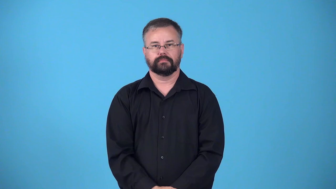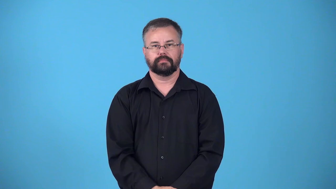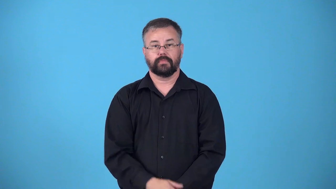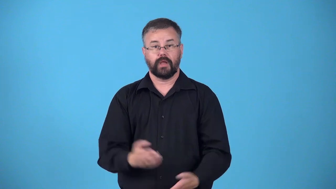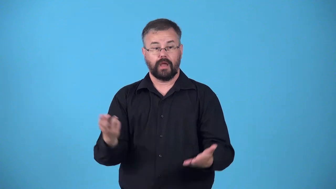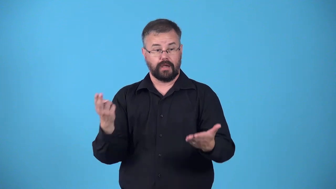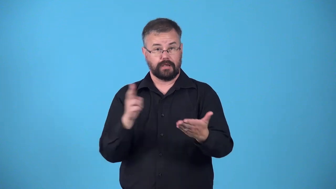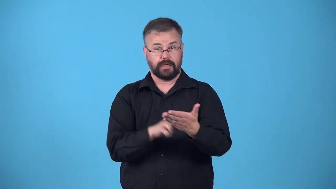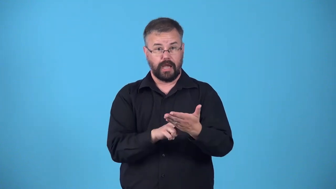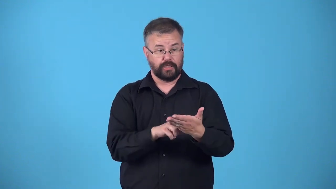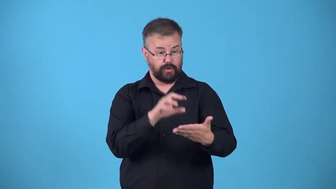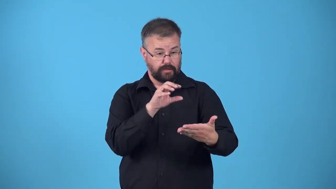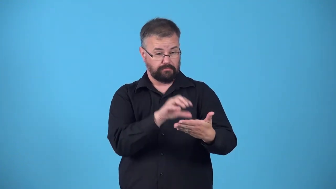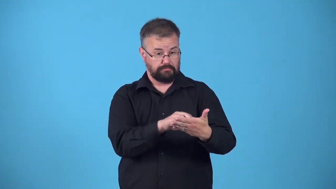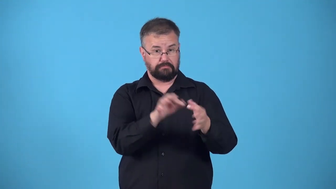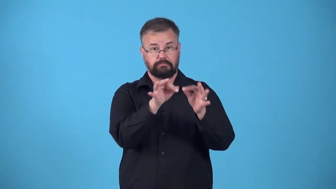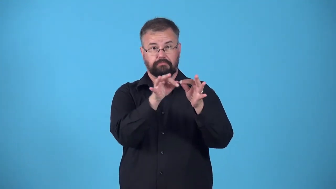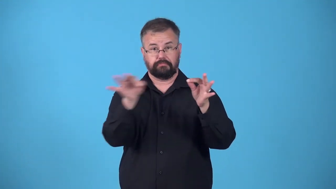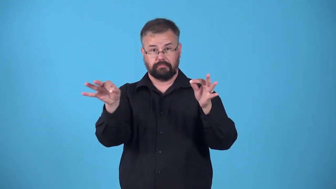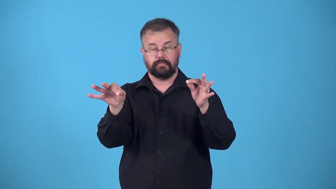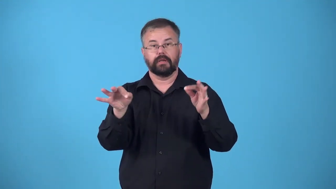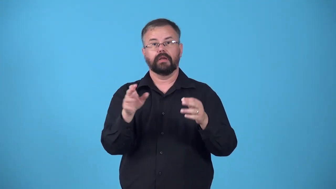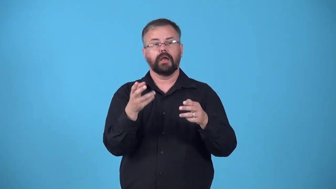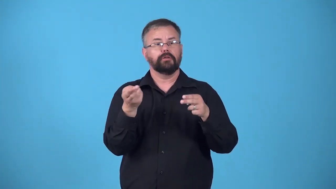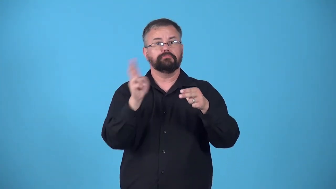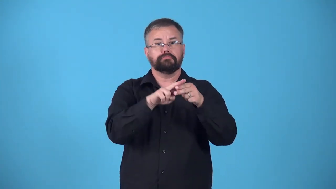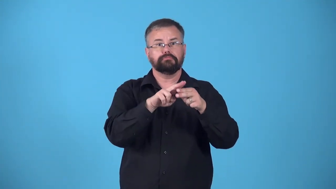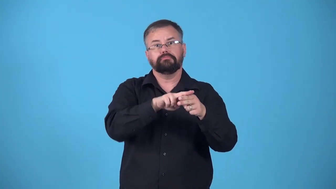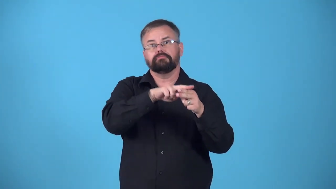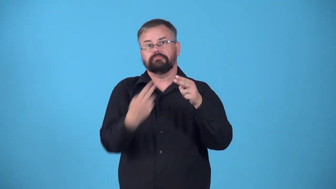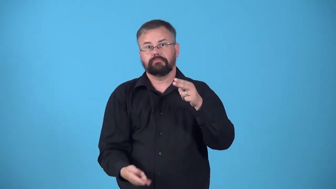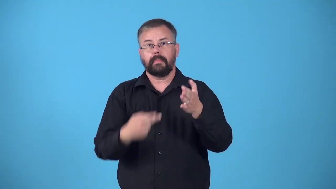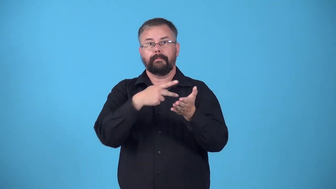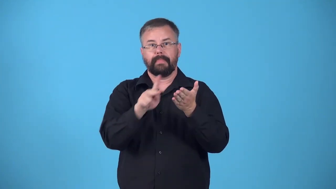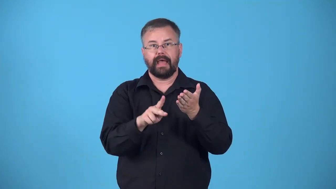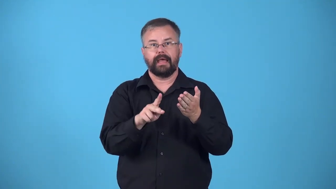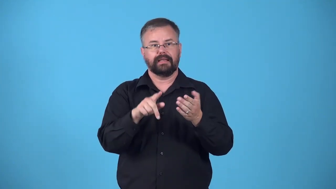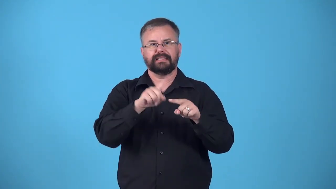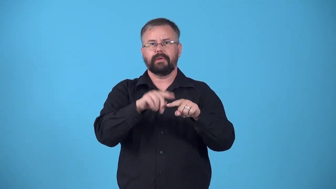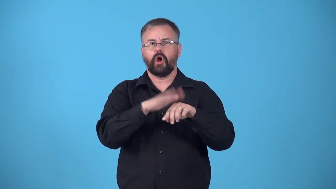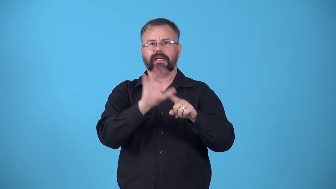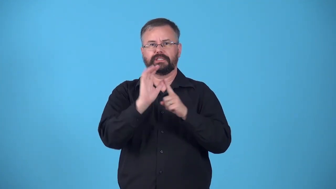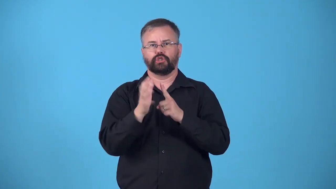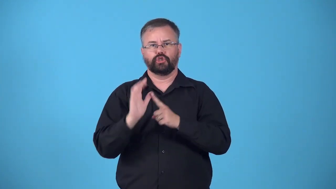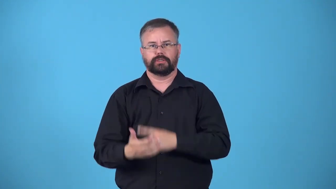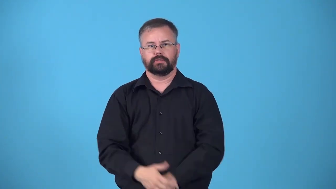escalator clause